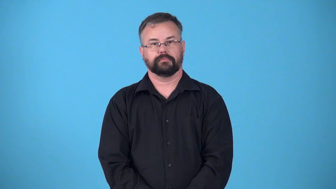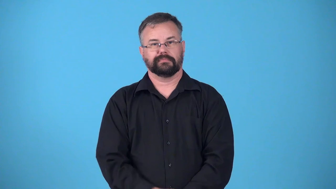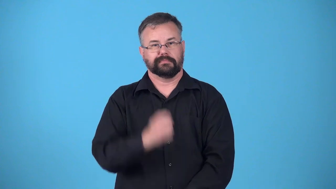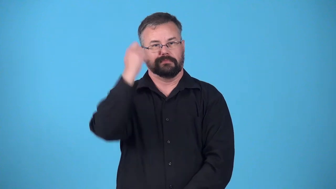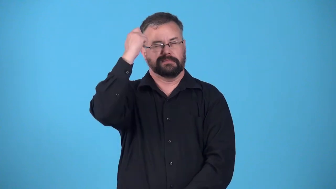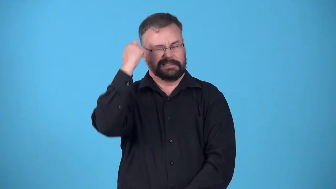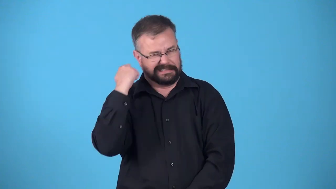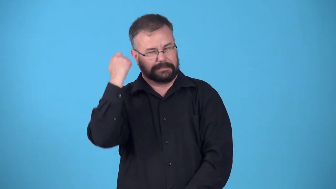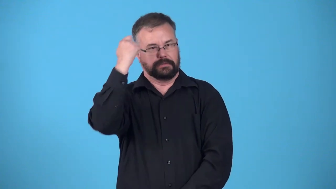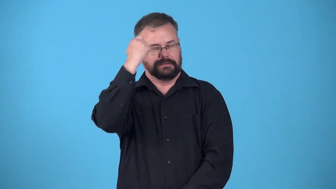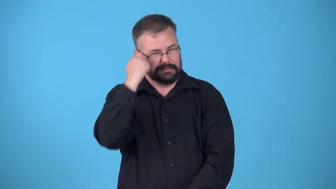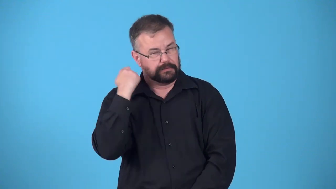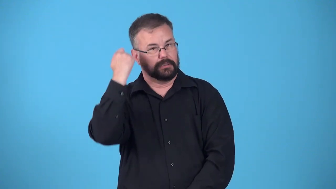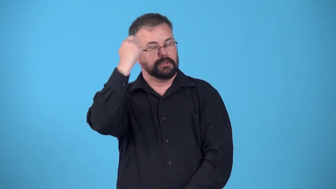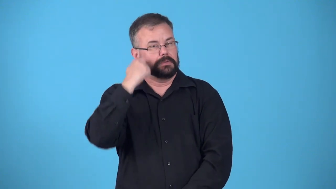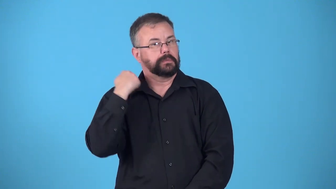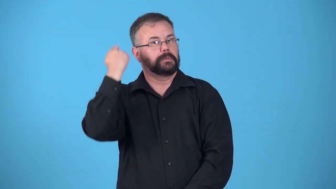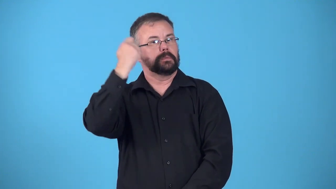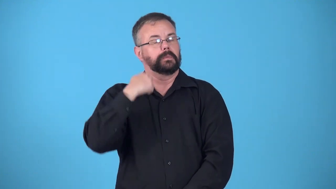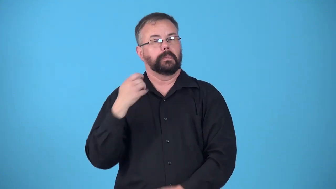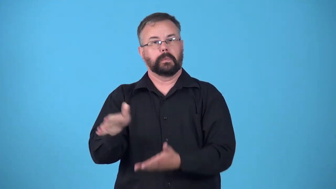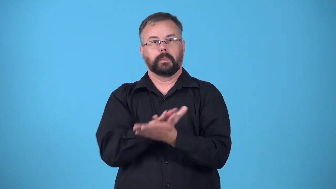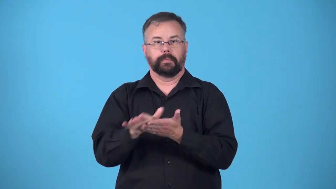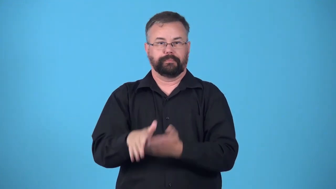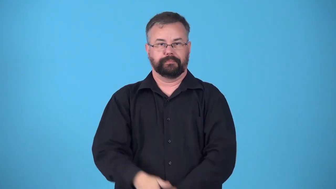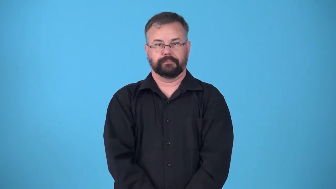comb out